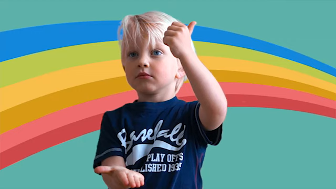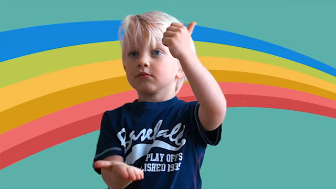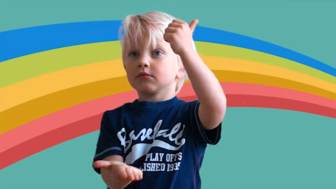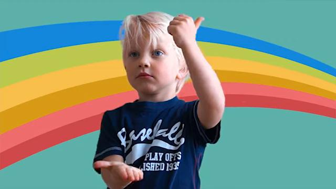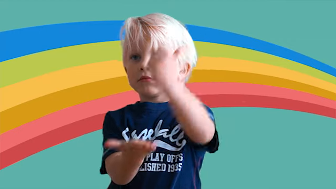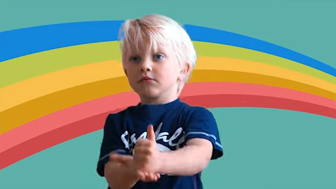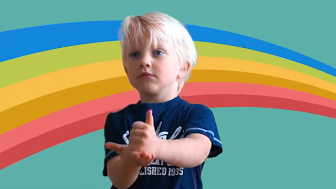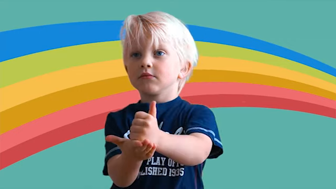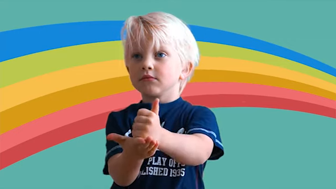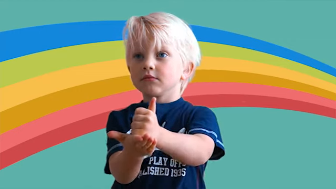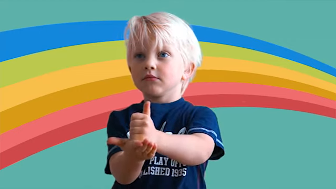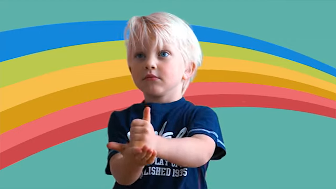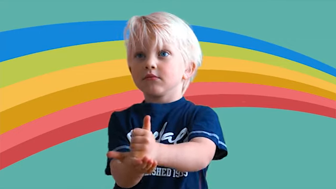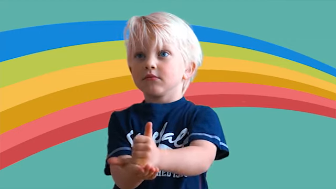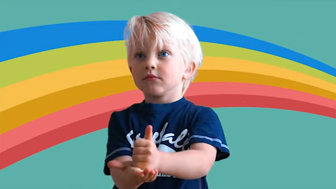Help